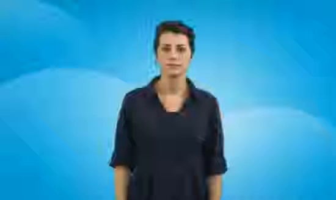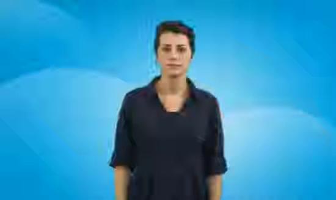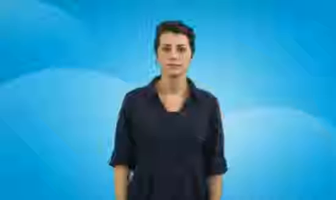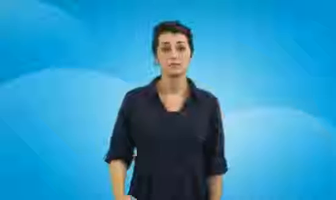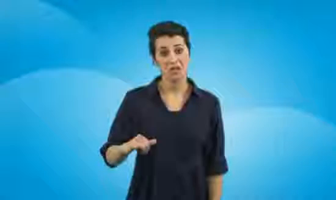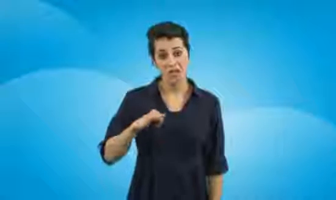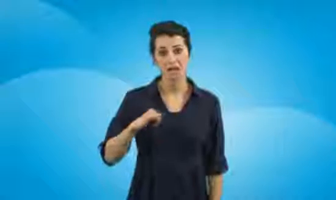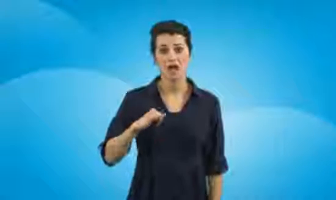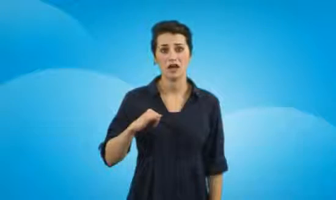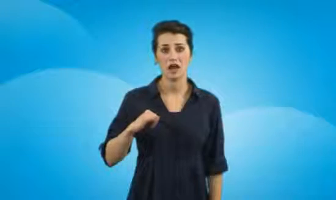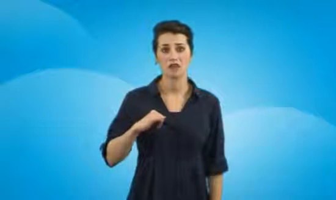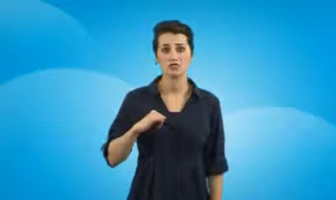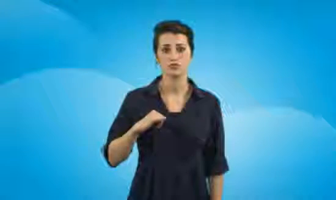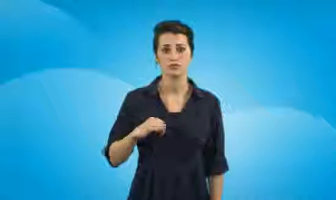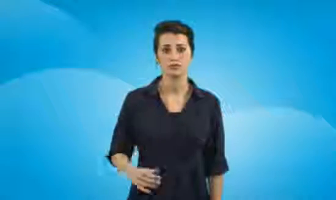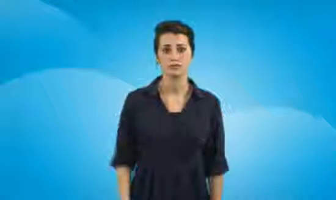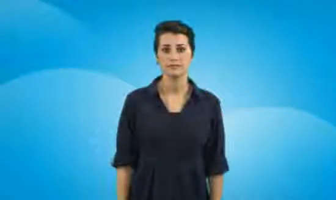Interesting